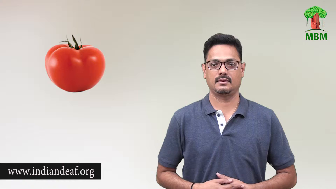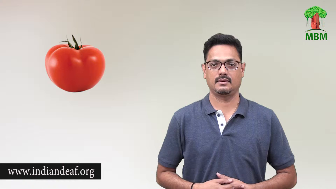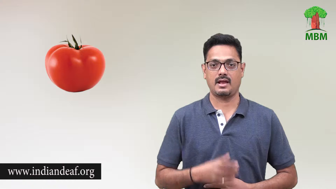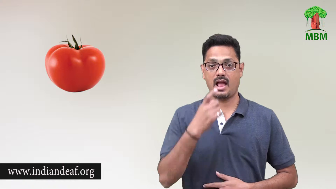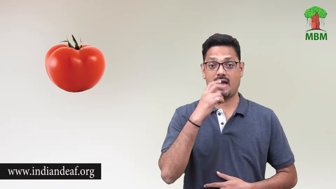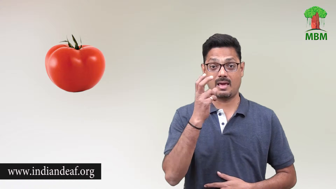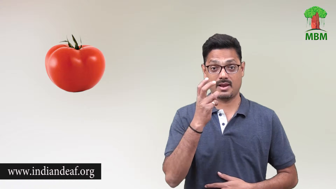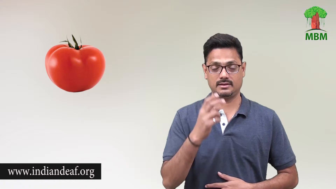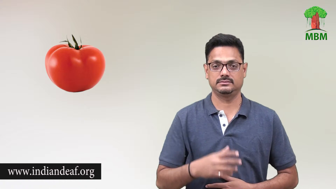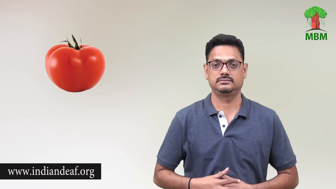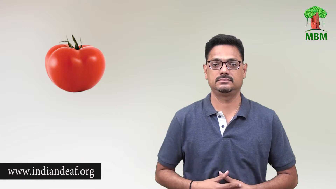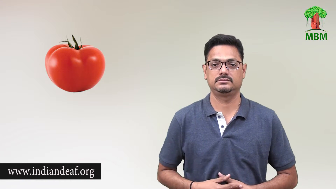tomato